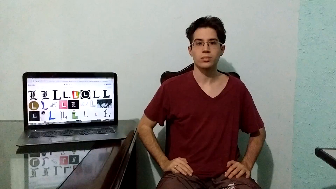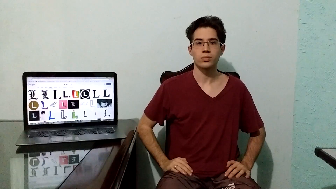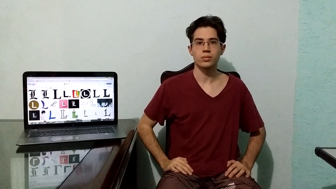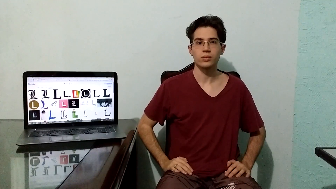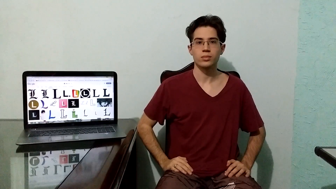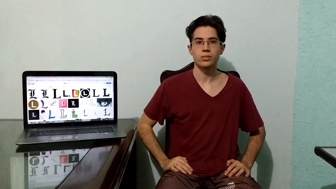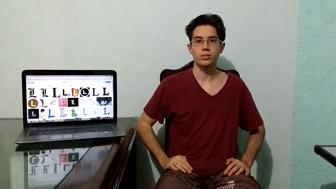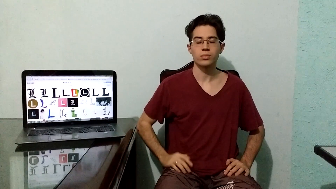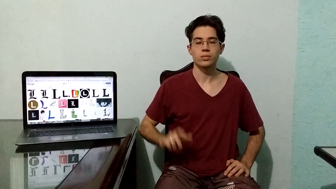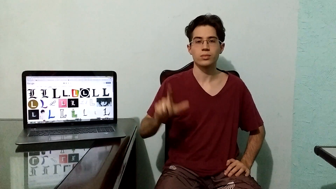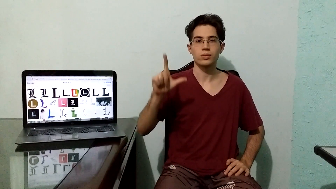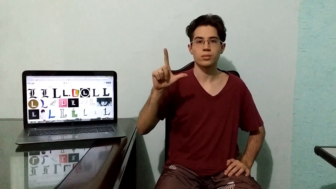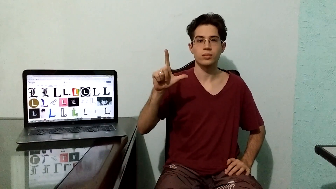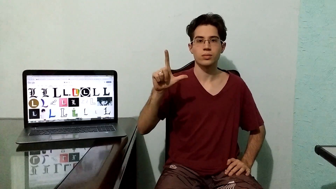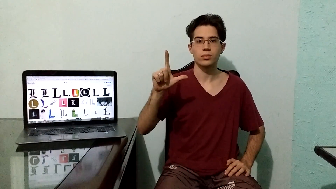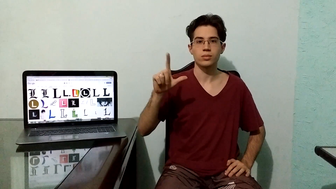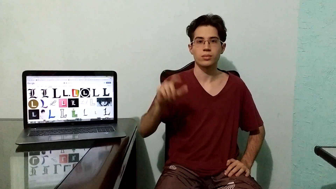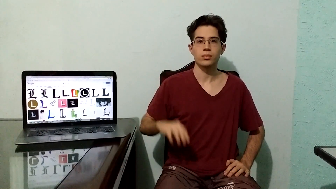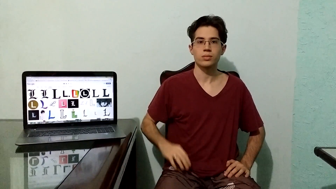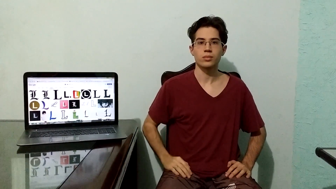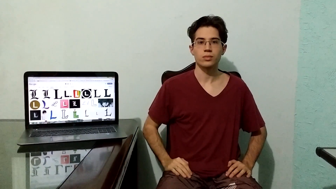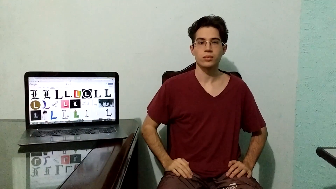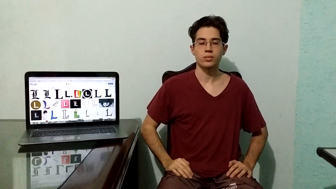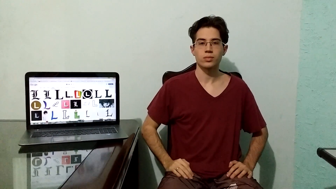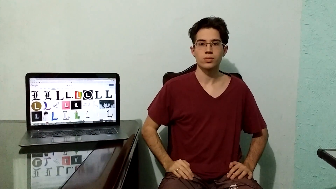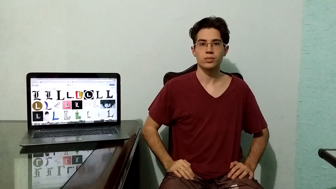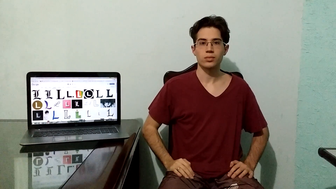letter